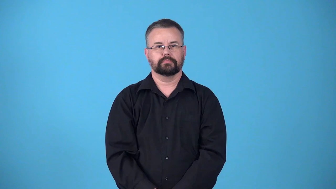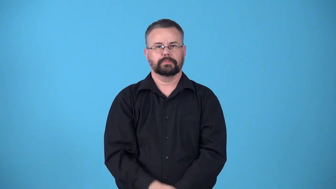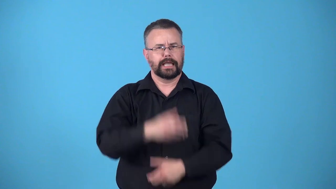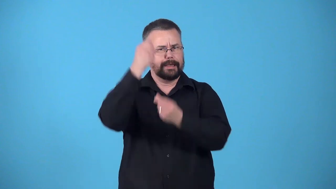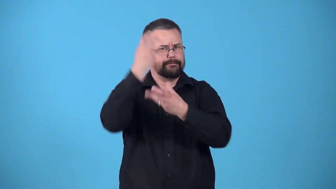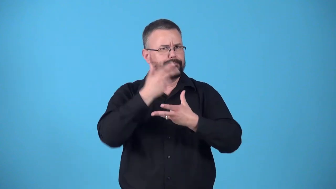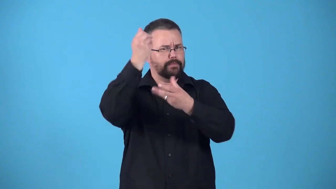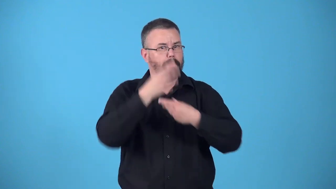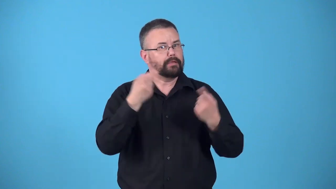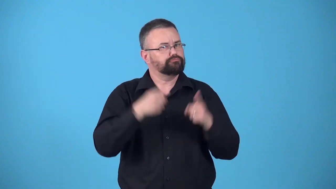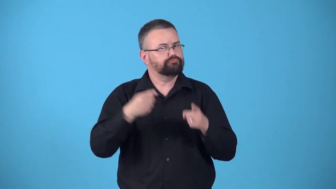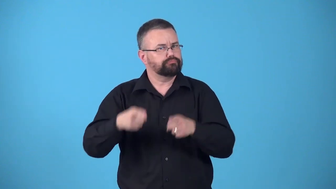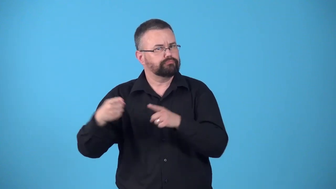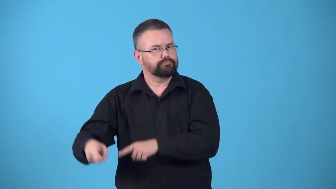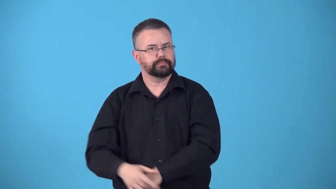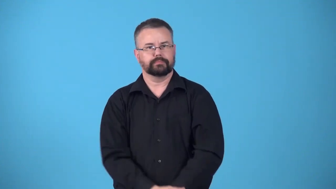clue me in